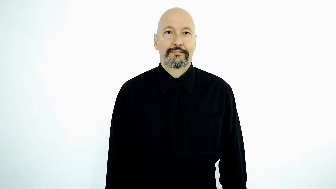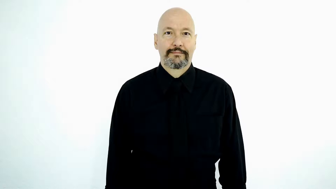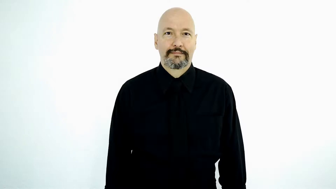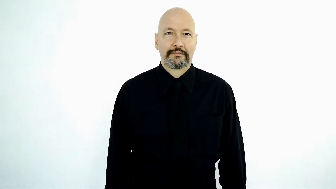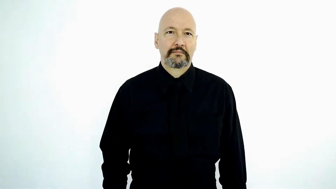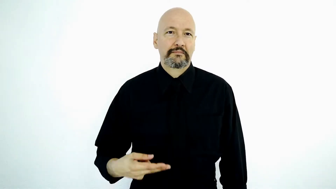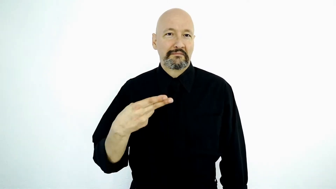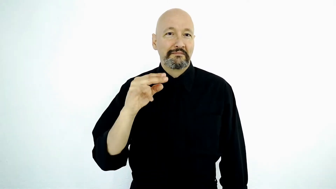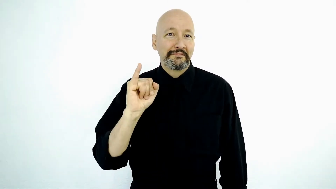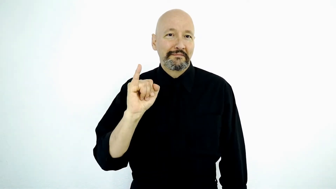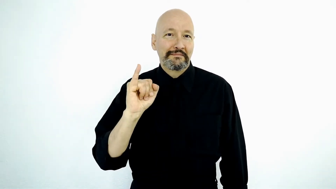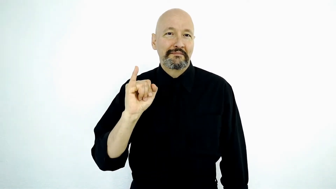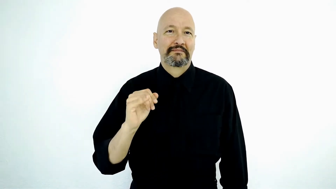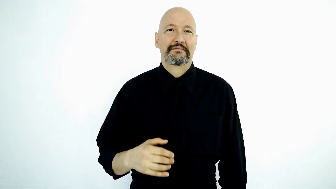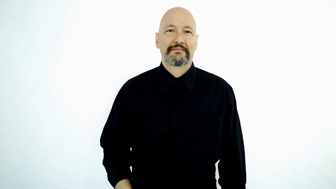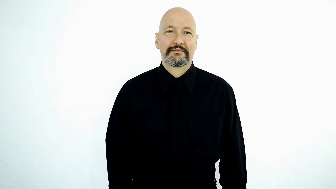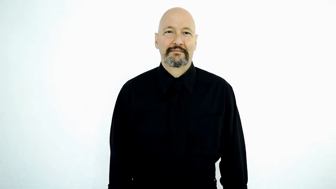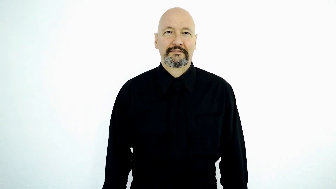HI-[fingerspelled]